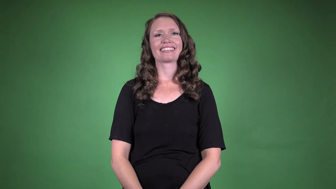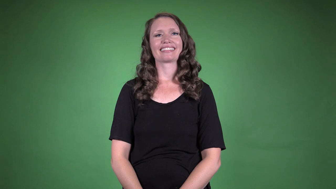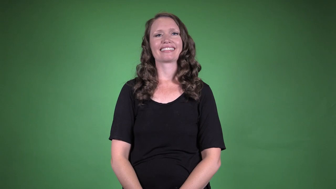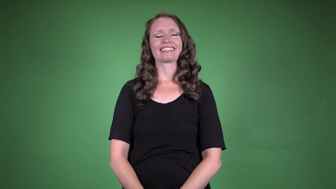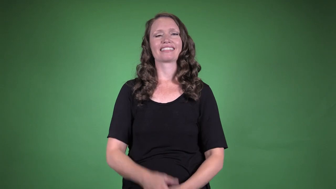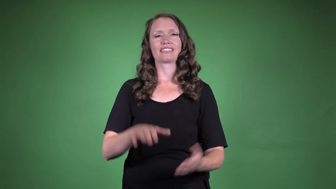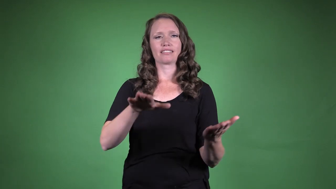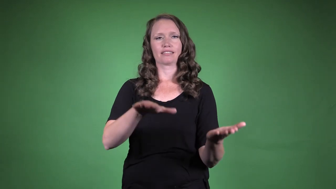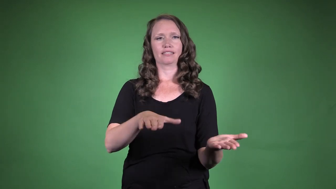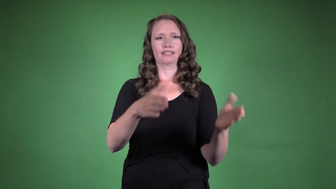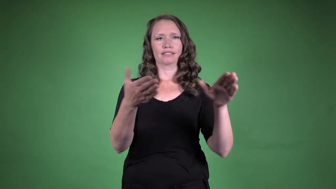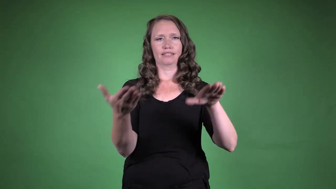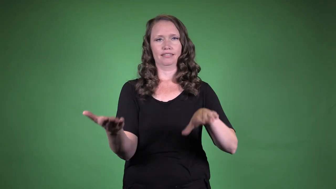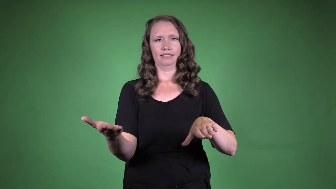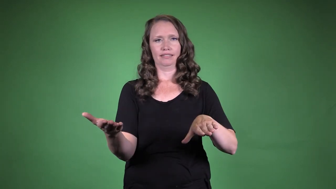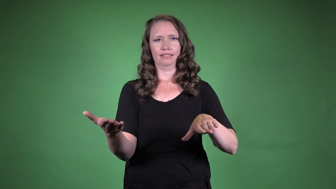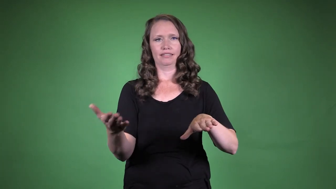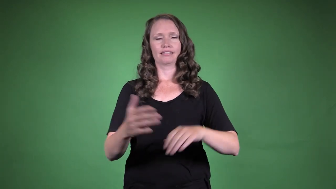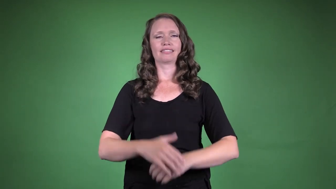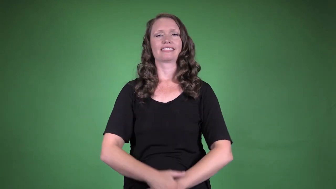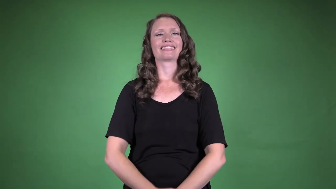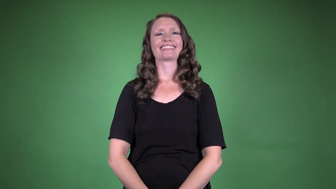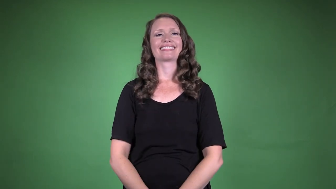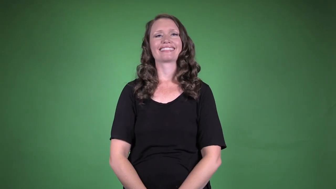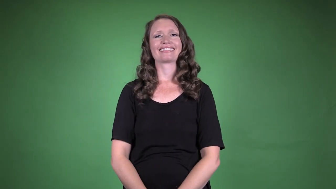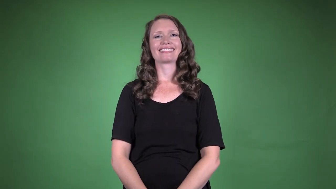dead